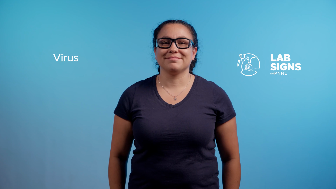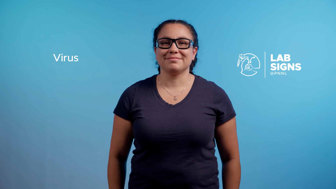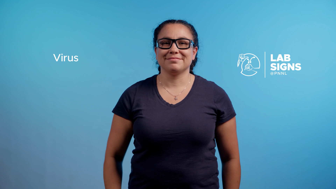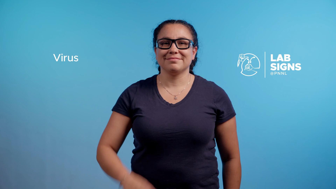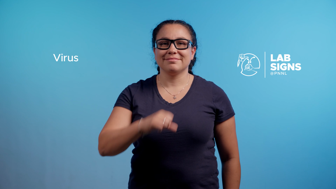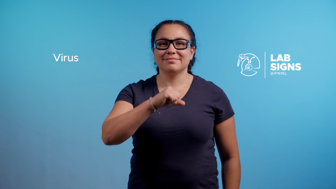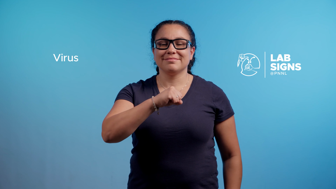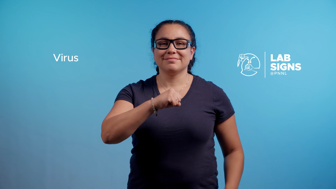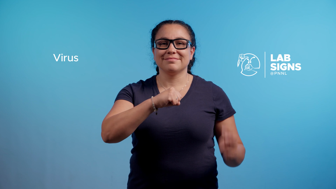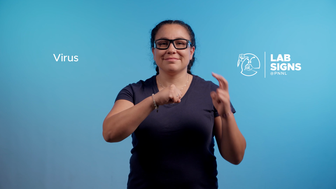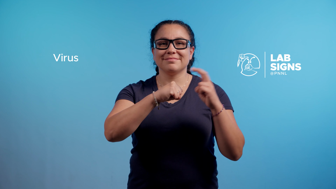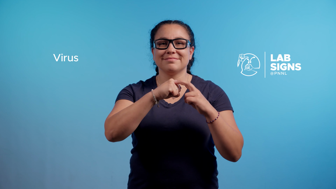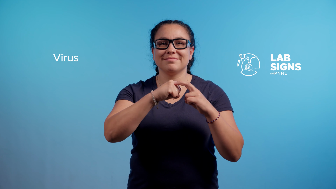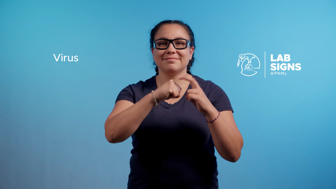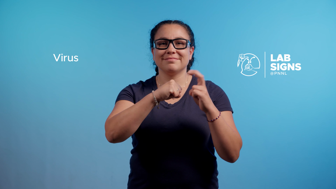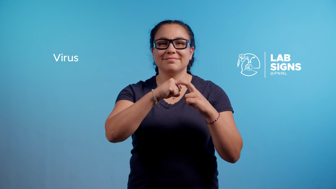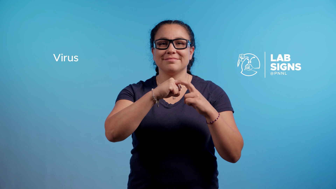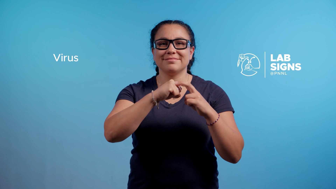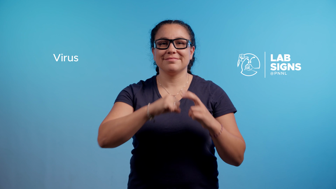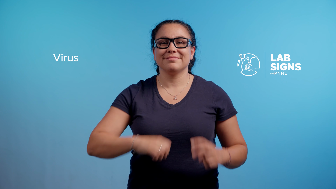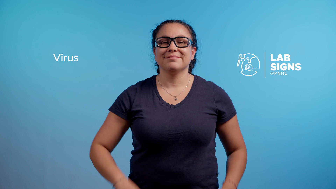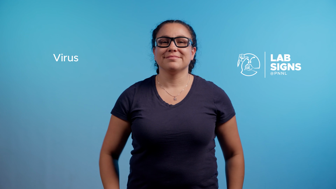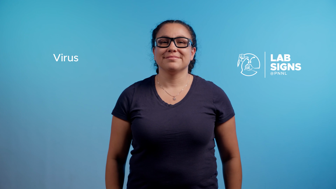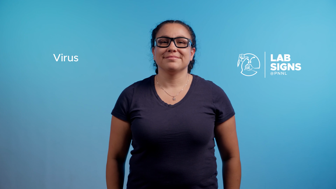virus